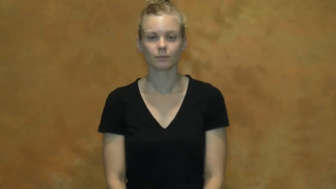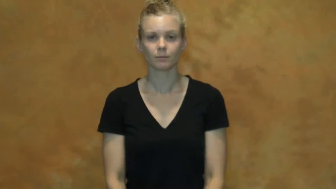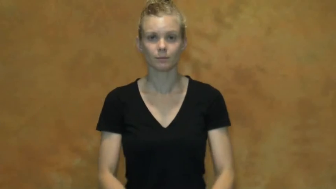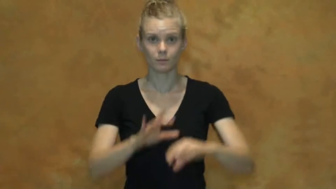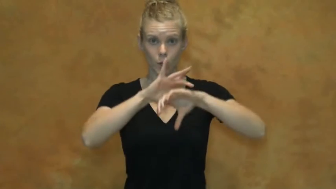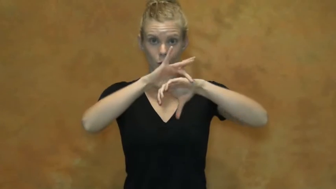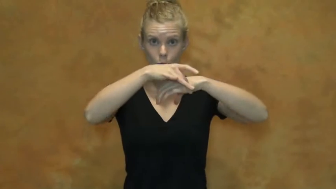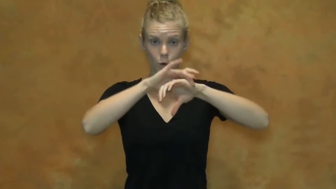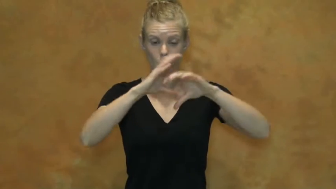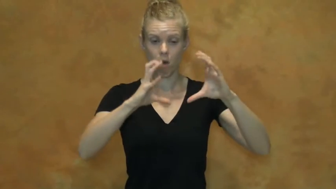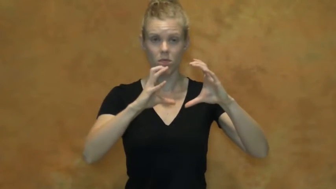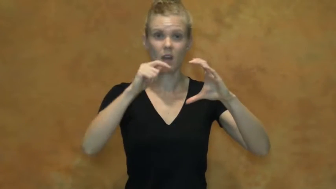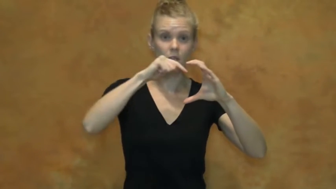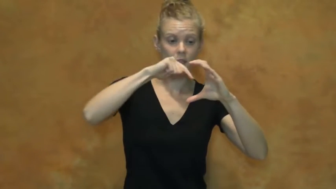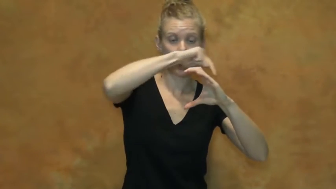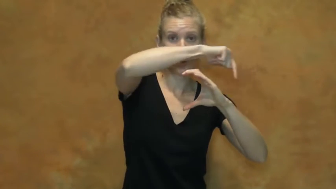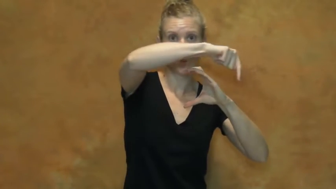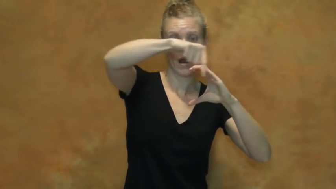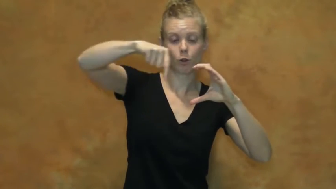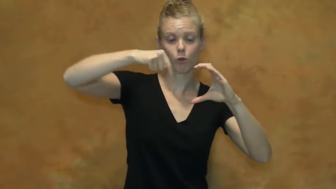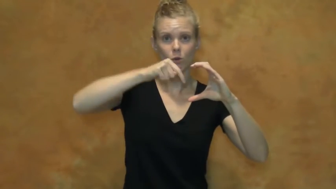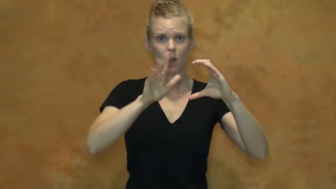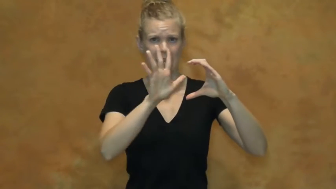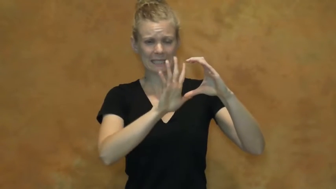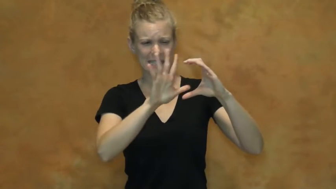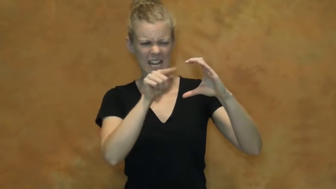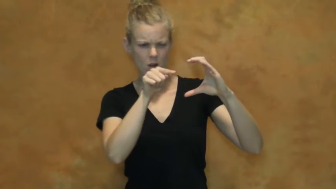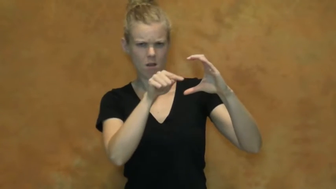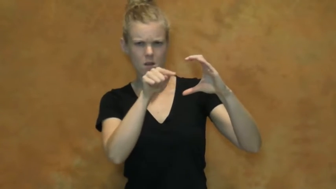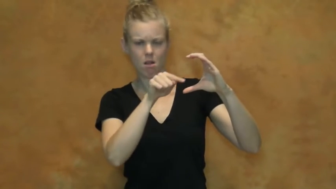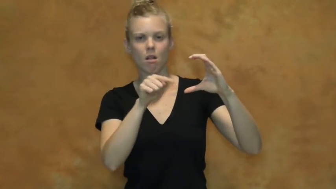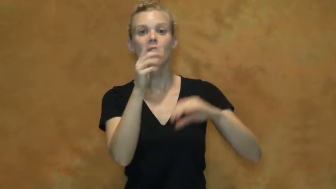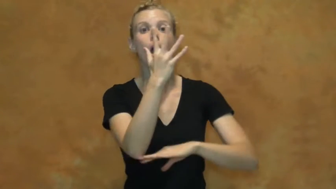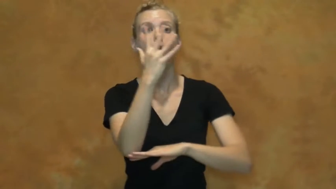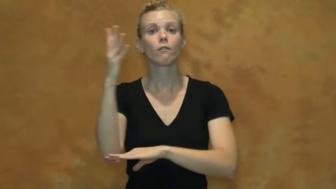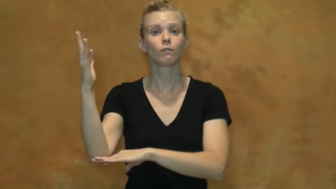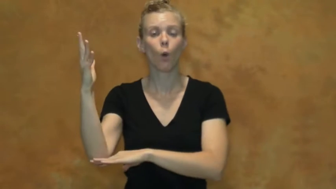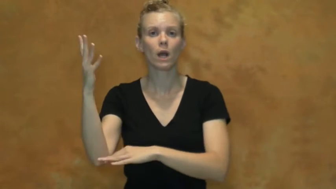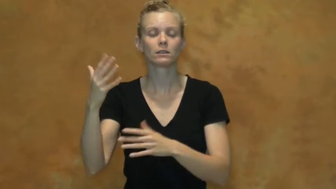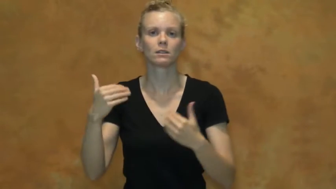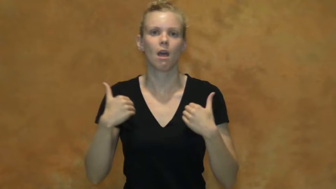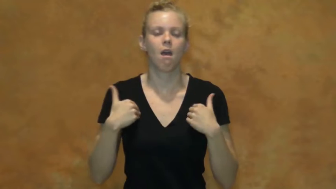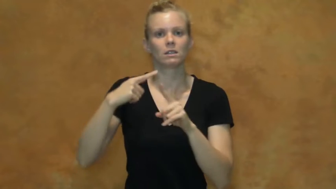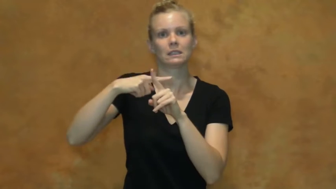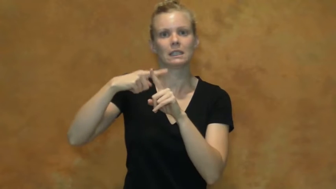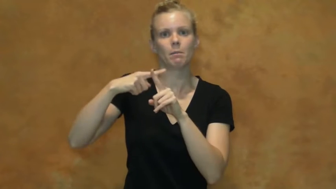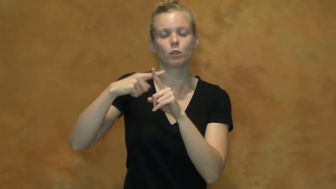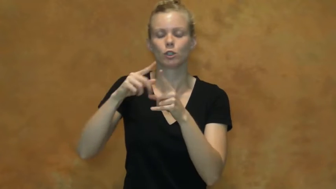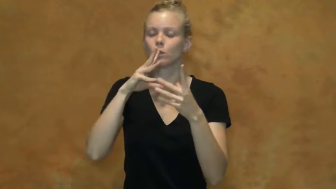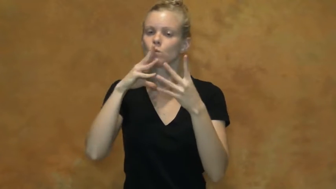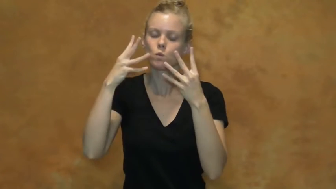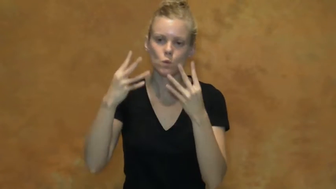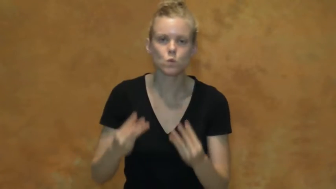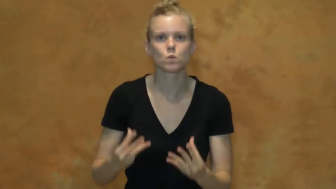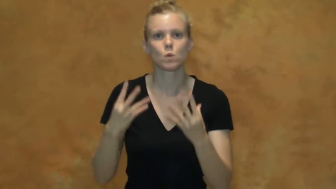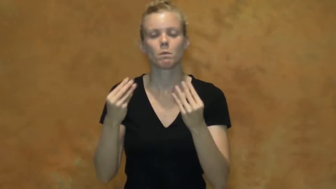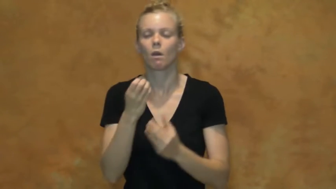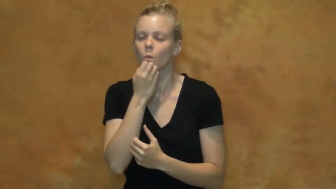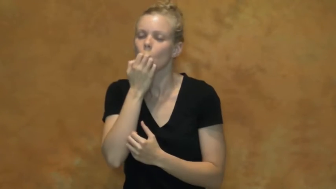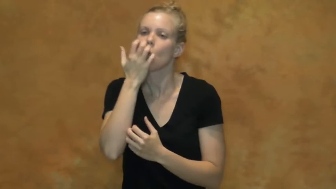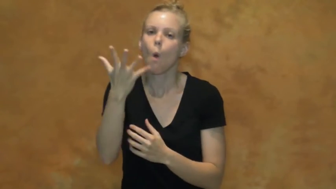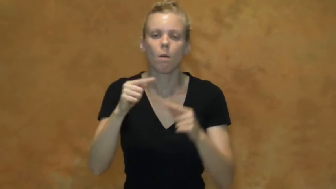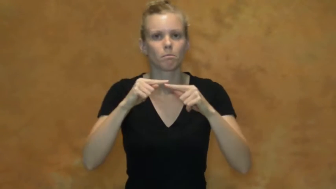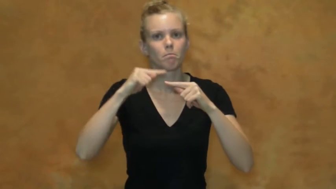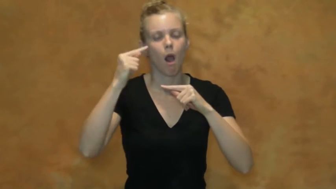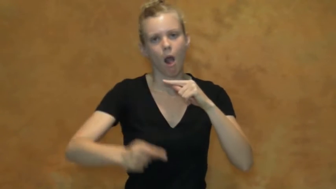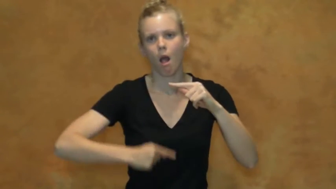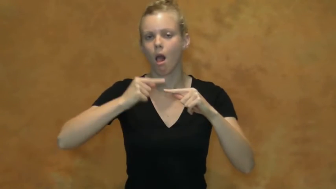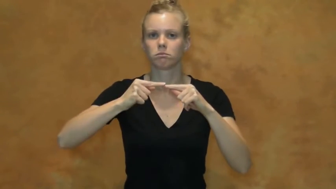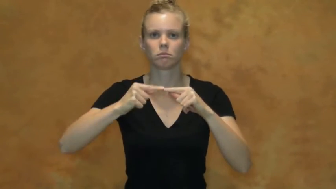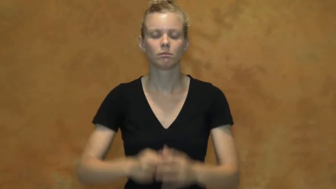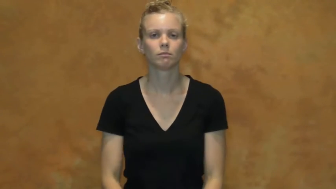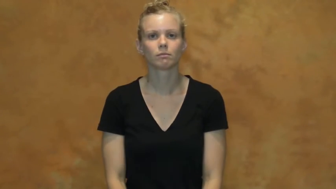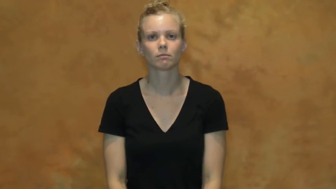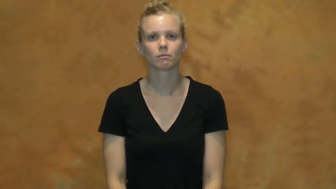tropical rainforest